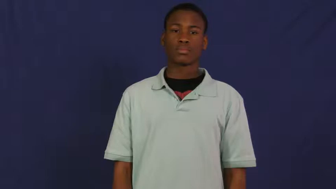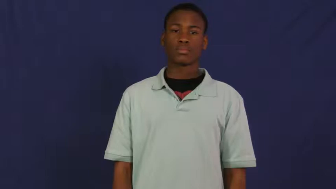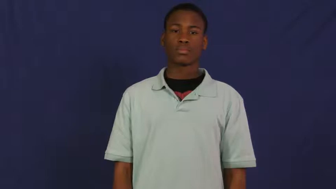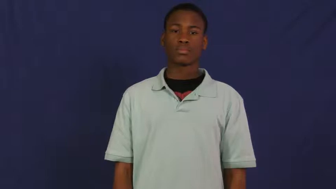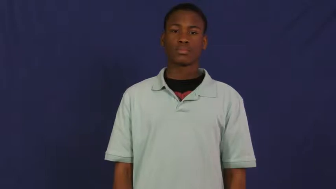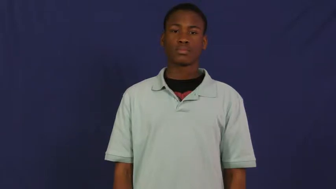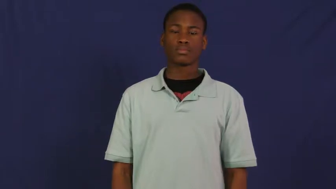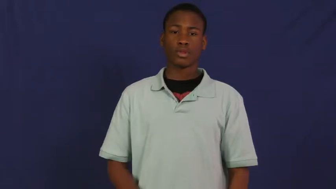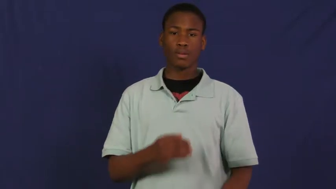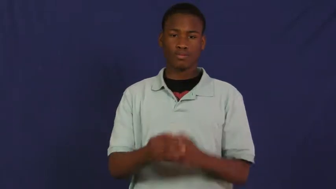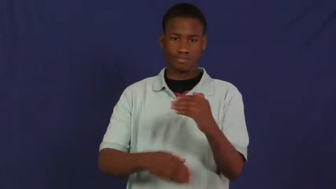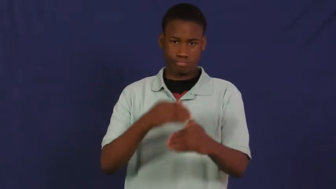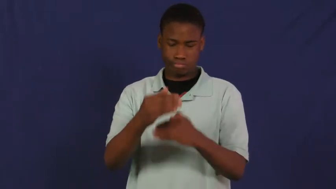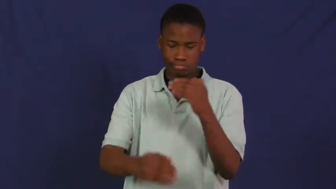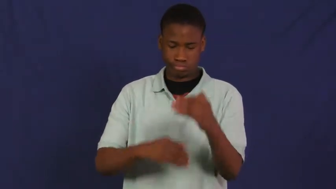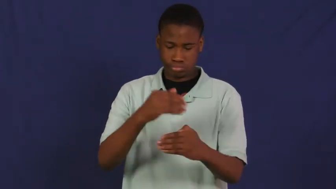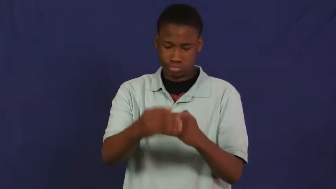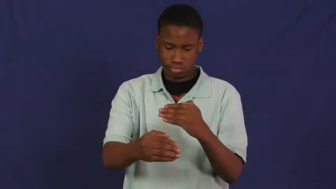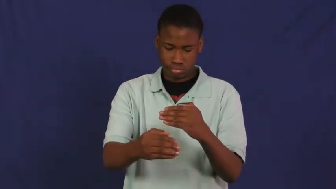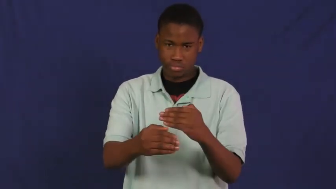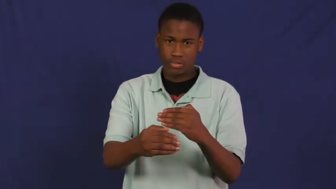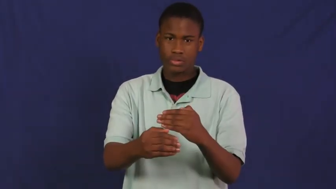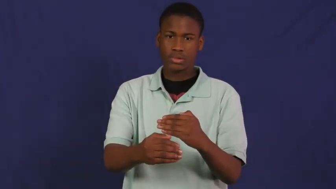mechanism-process